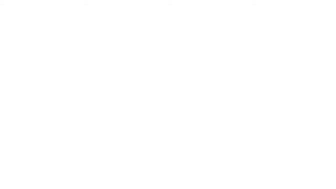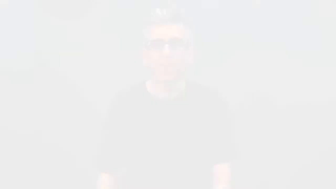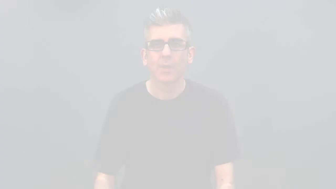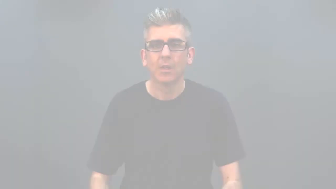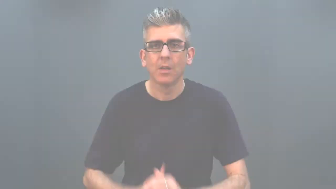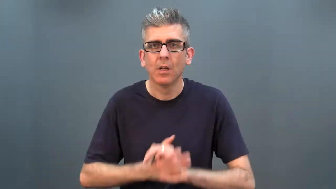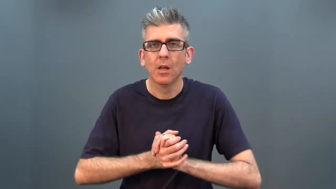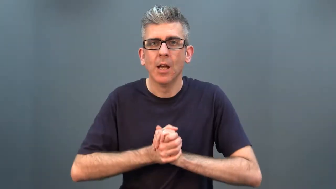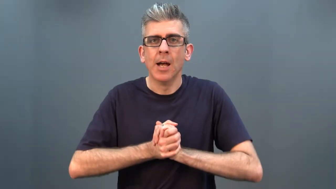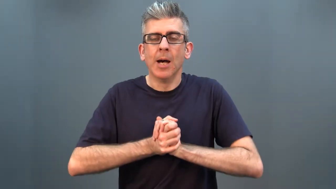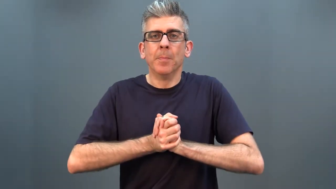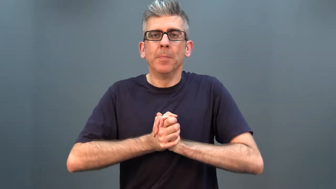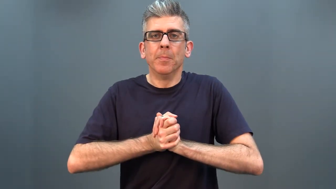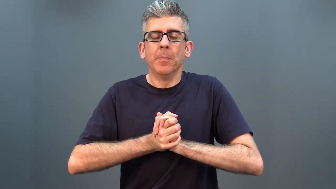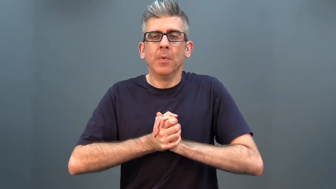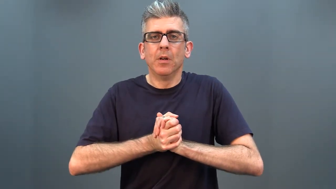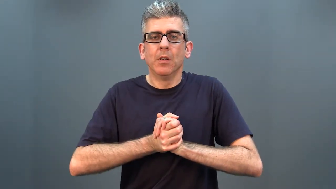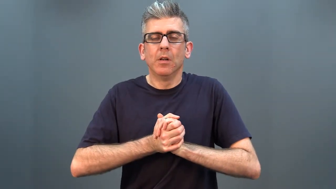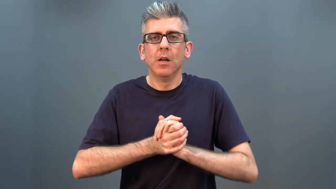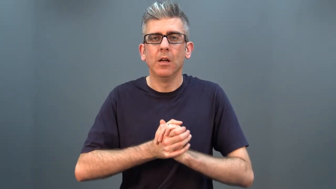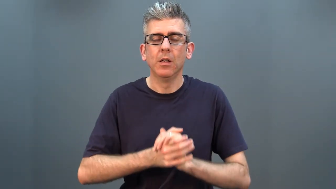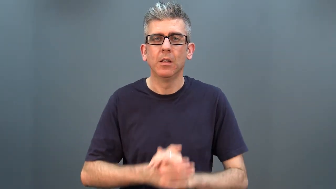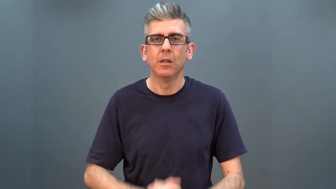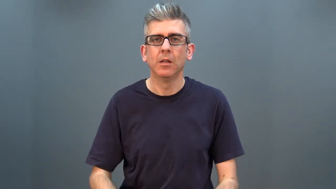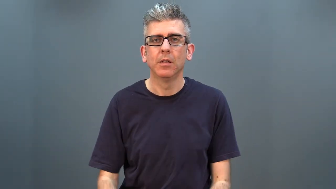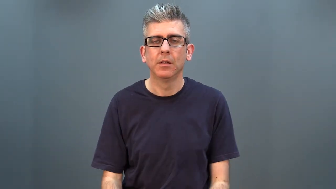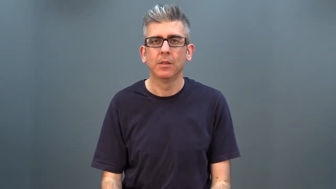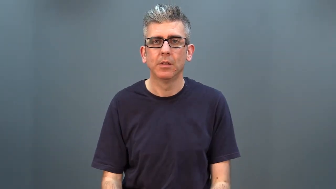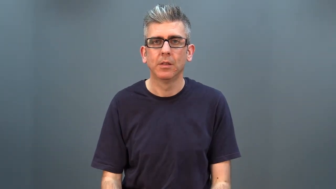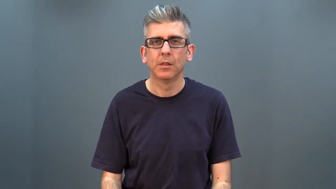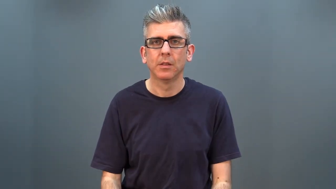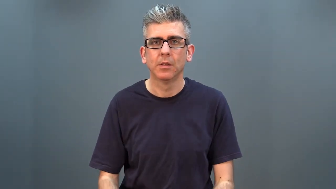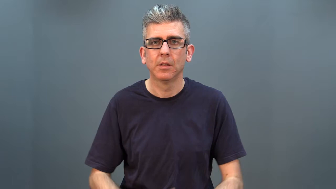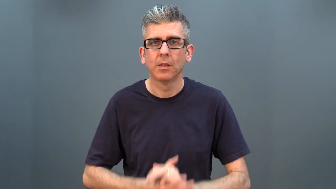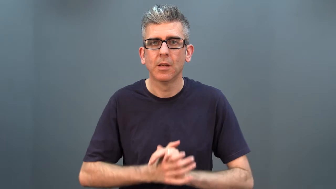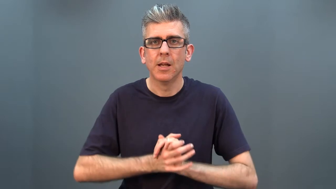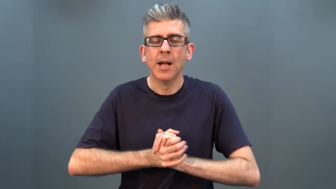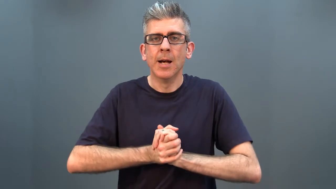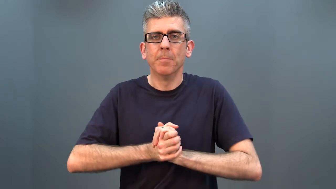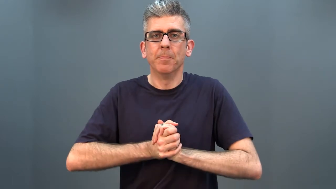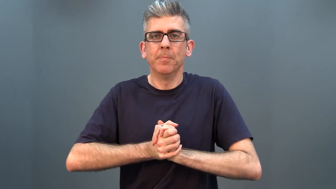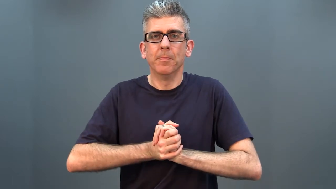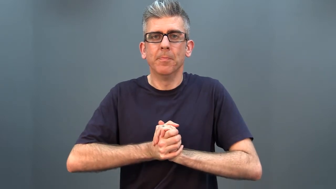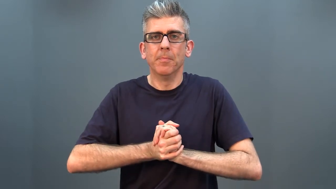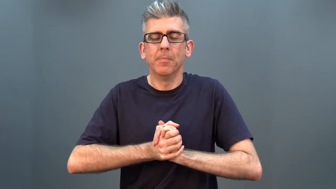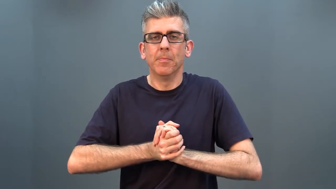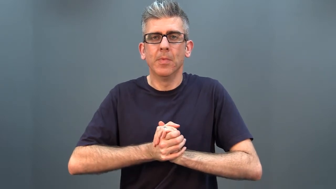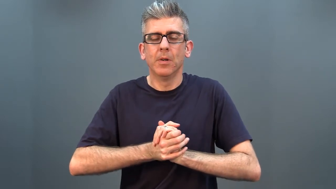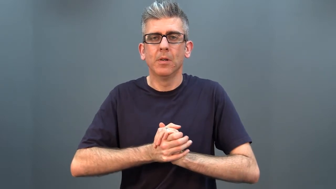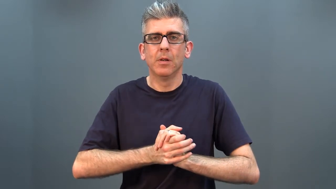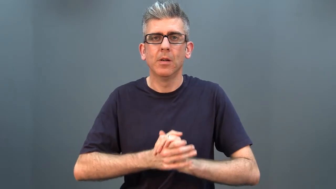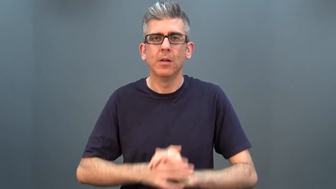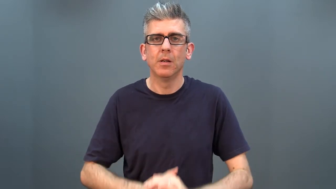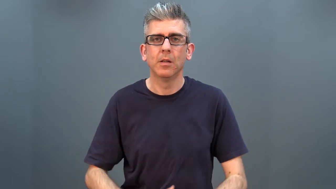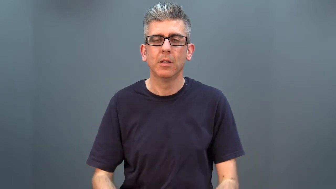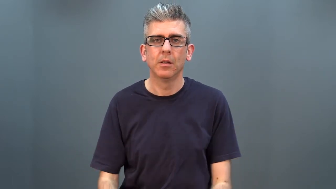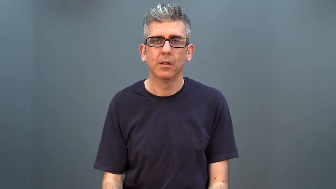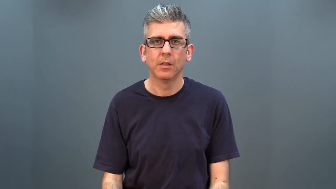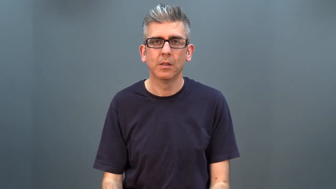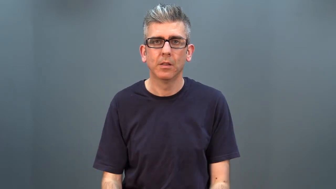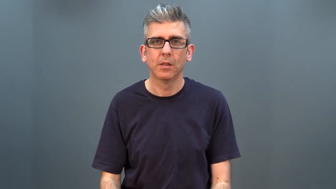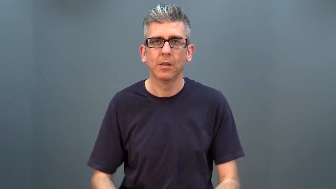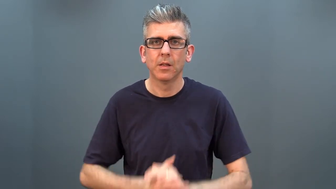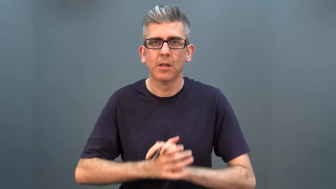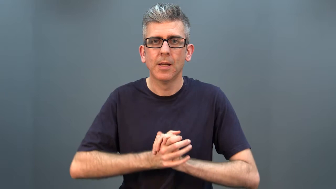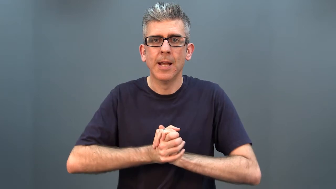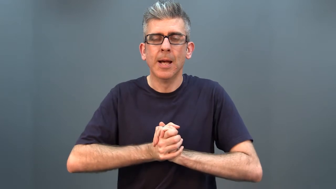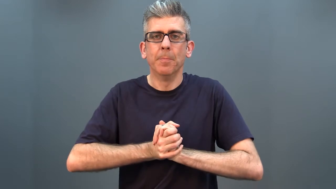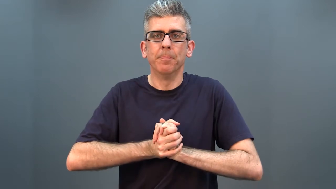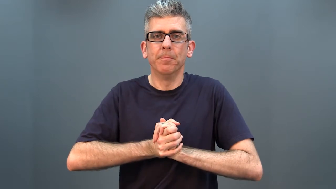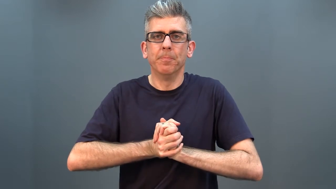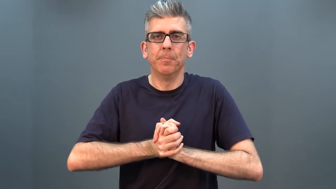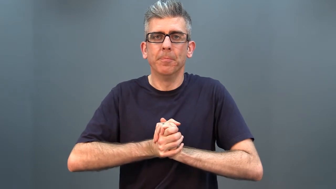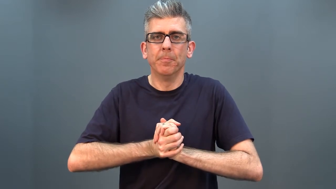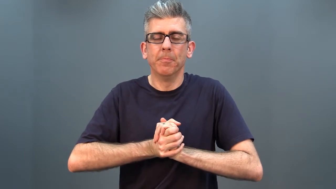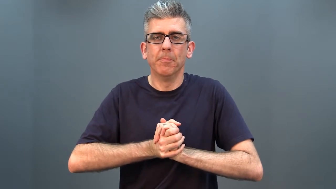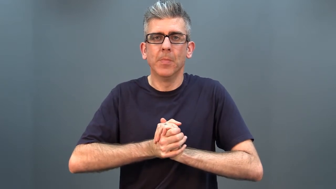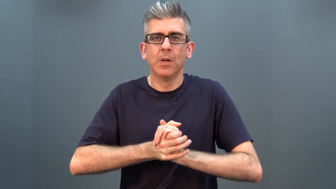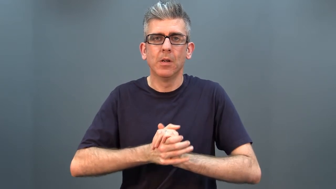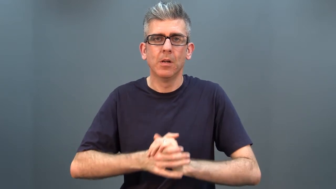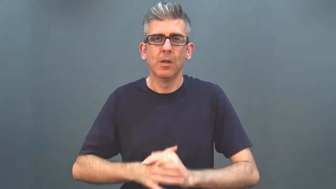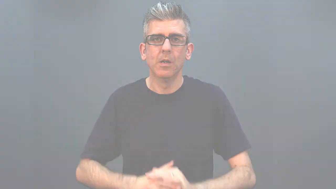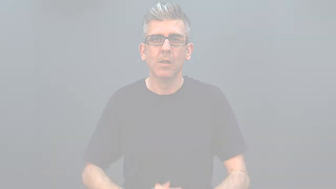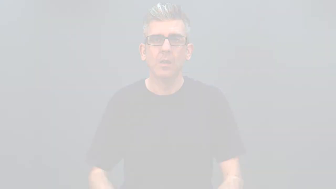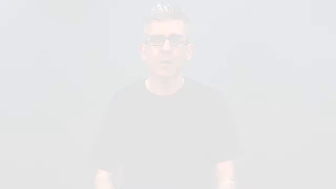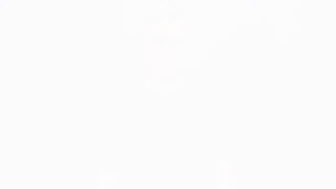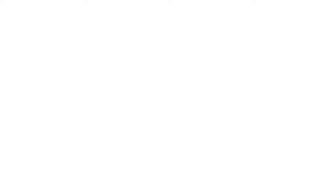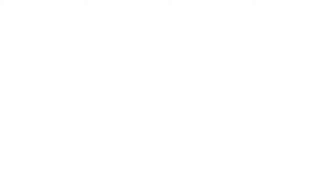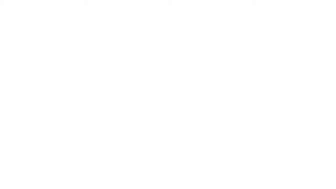Breath Hold